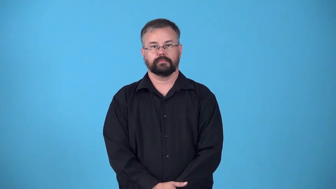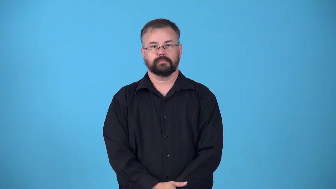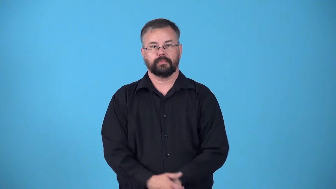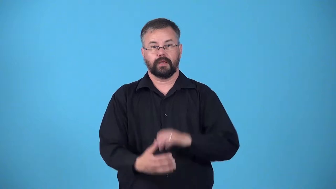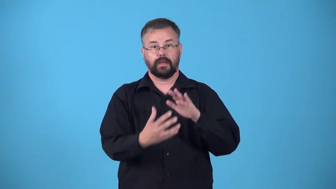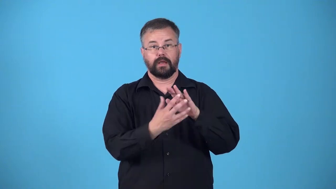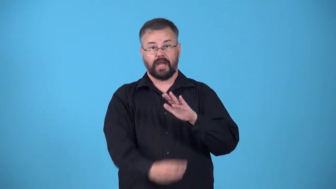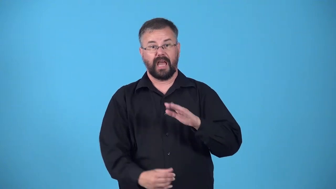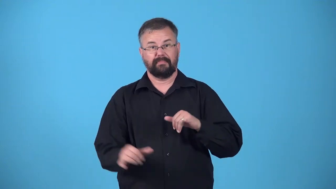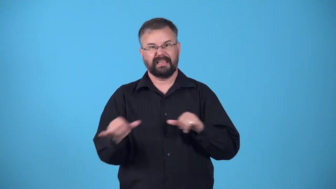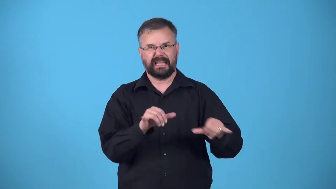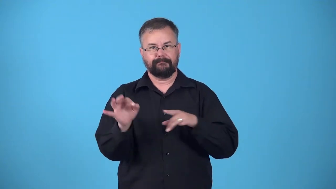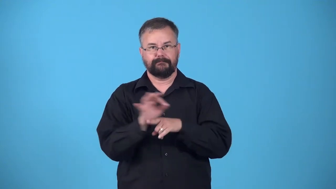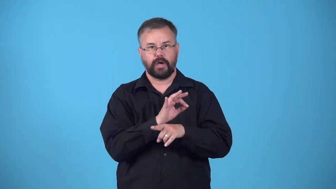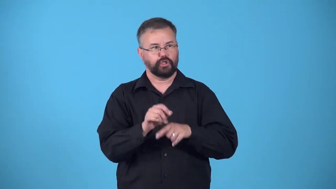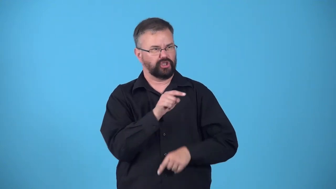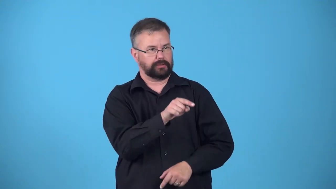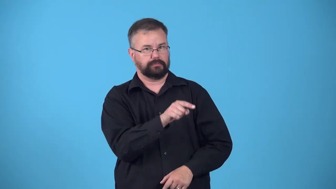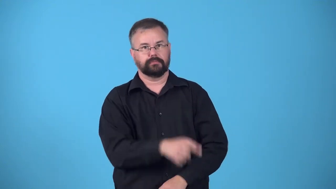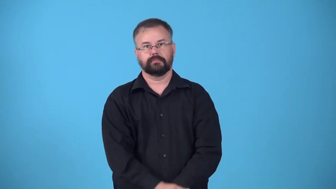emulate